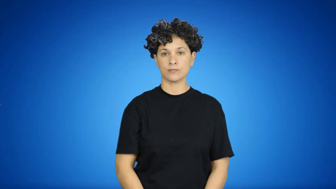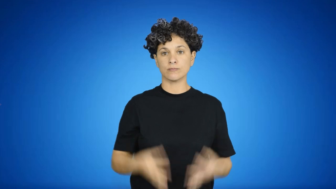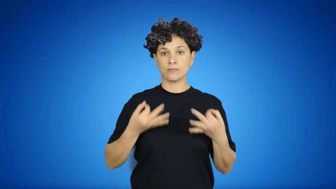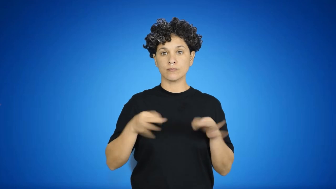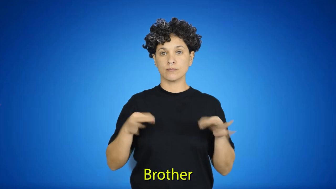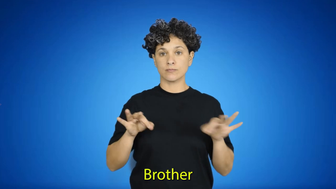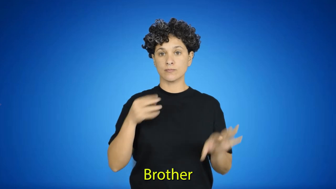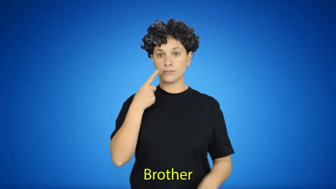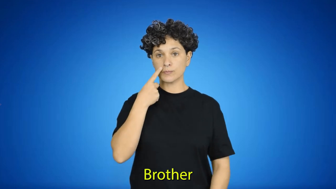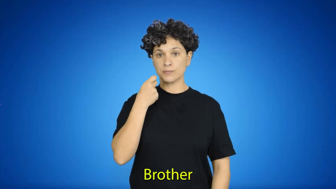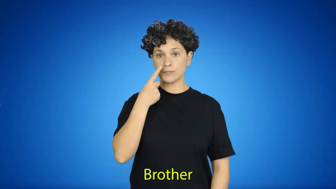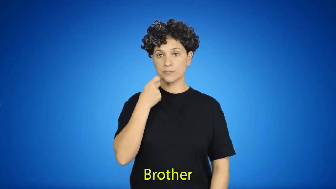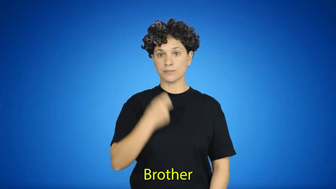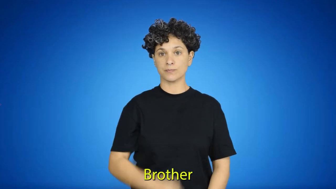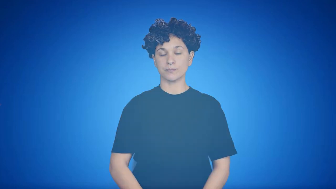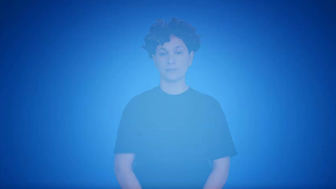Brother